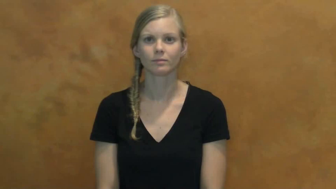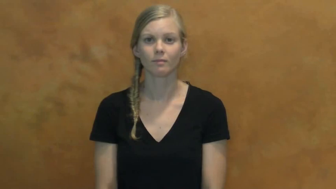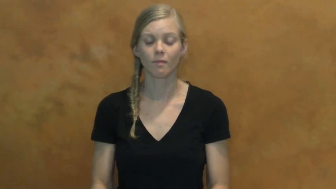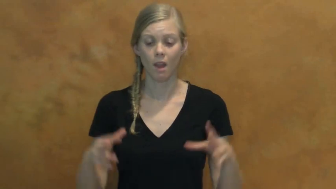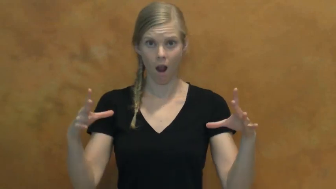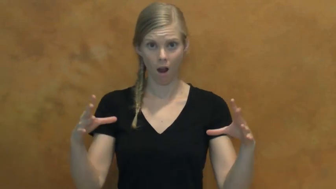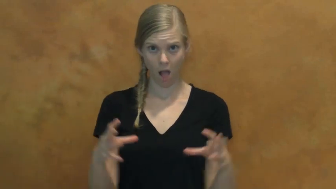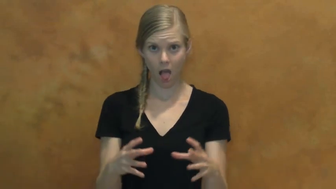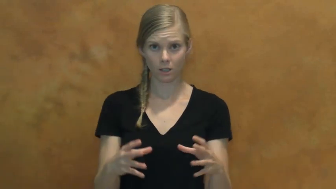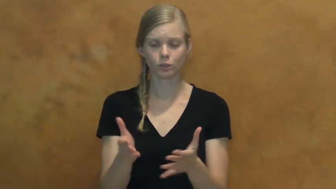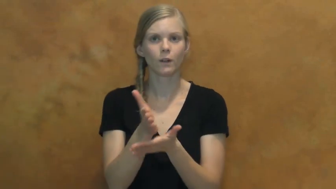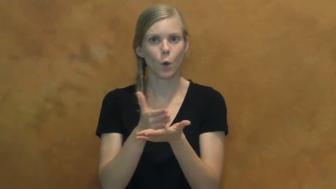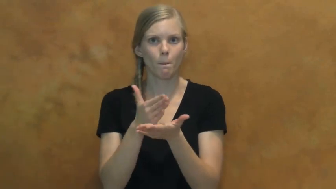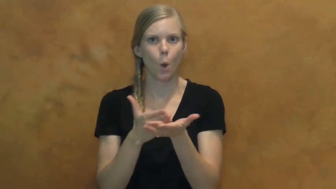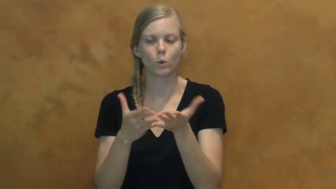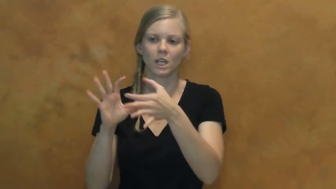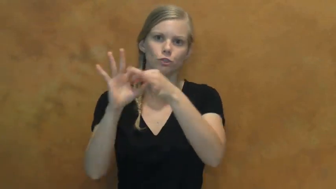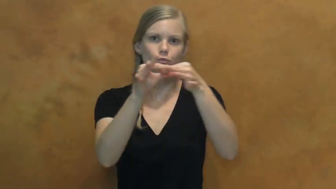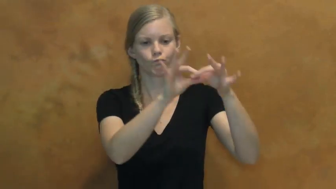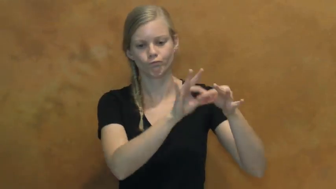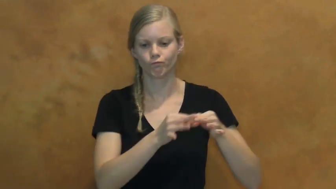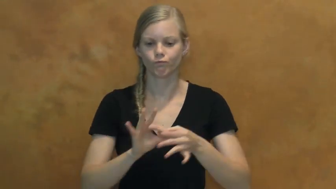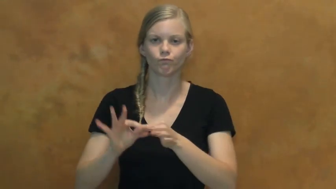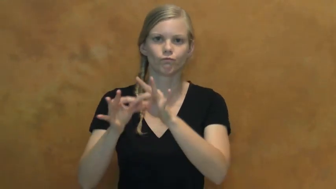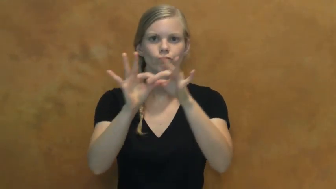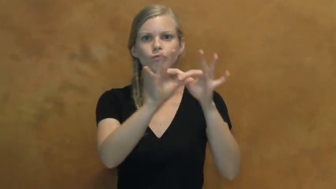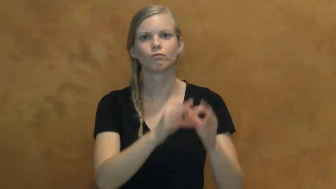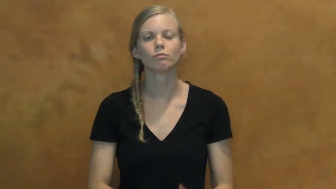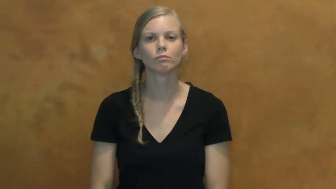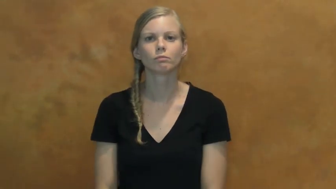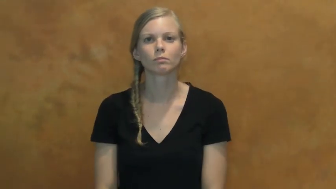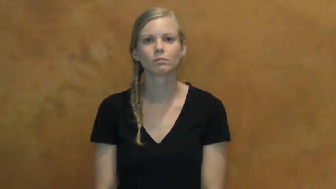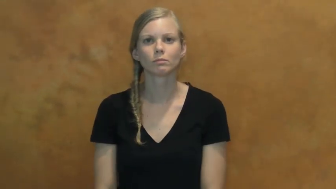network